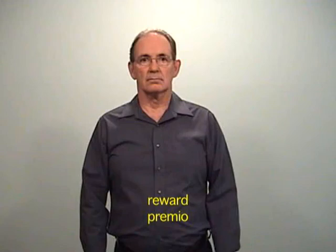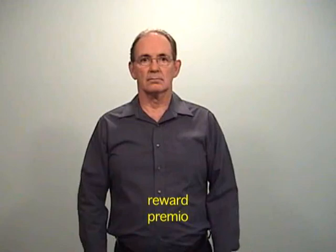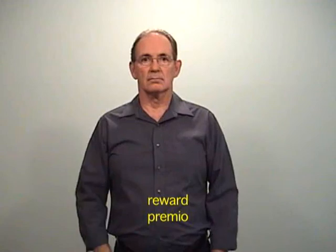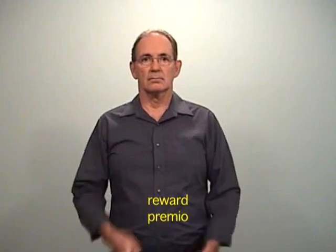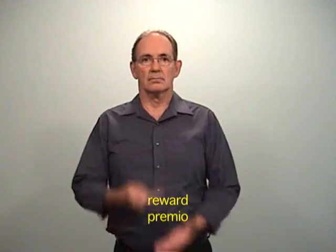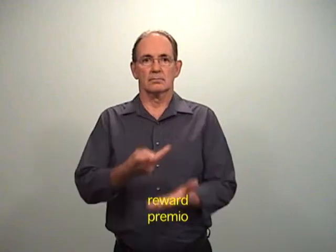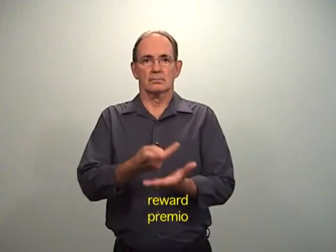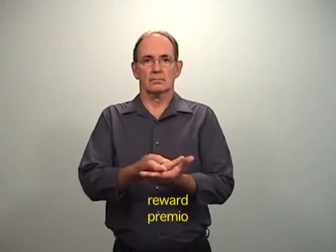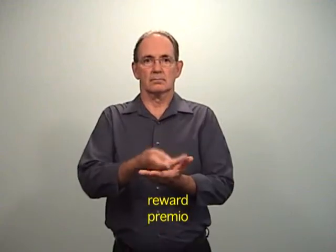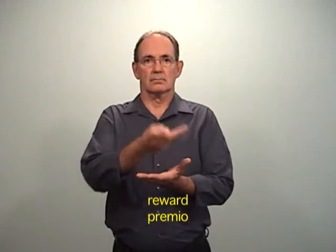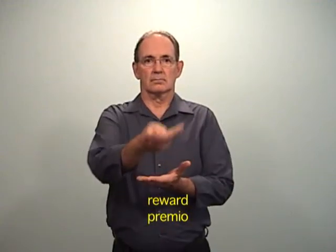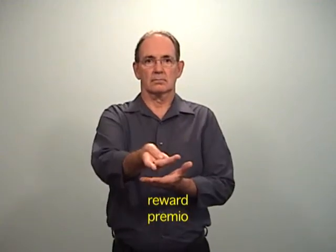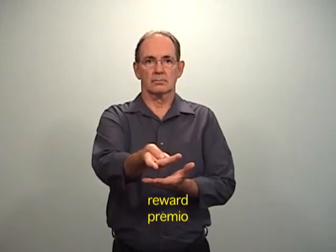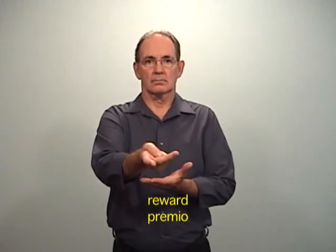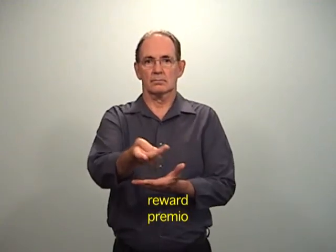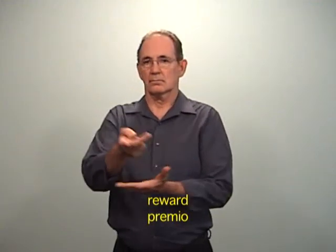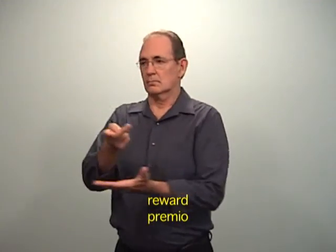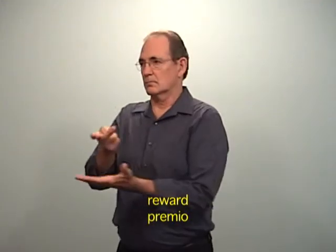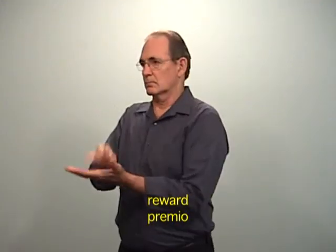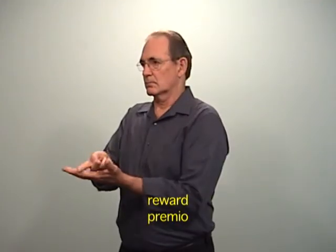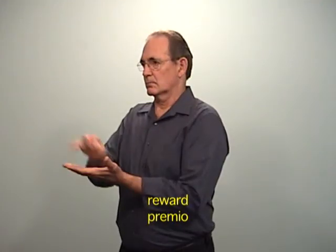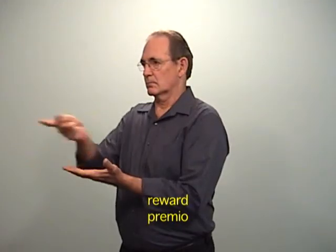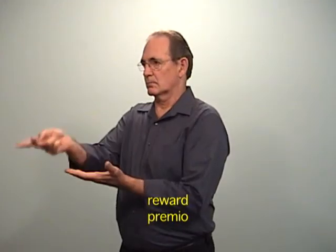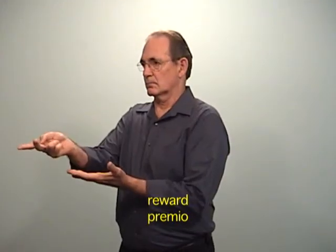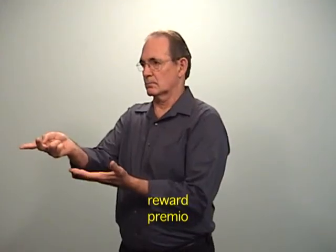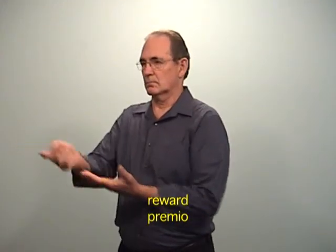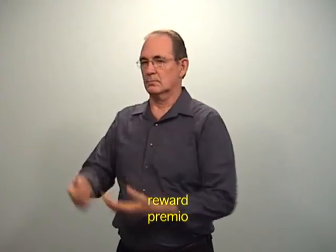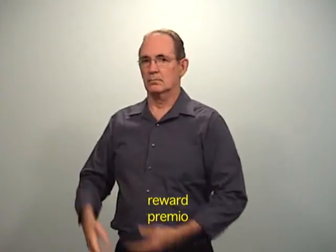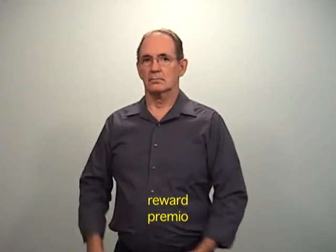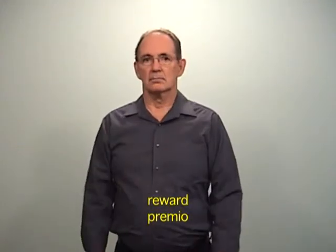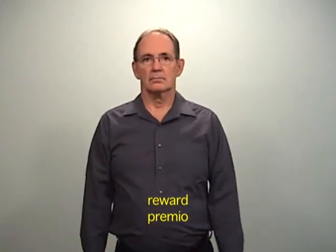Reward